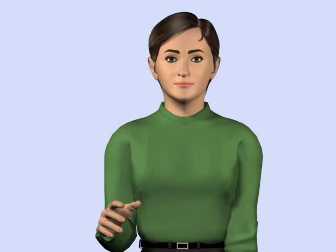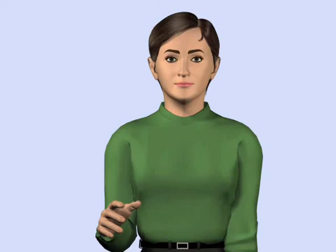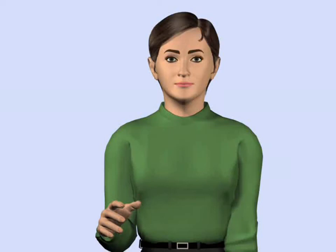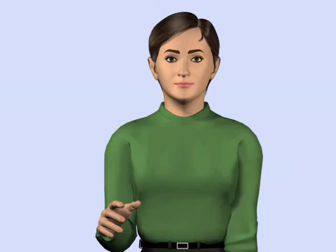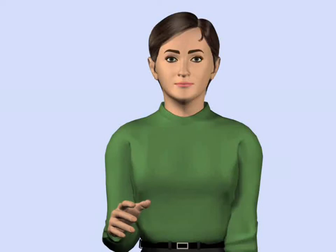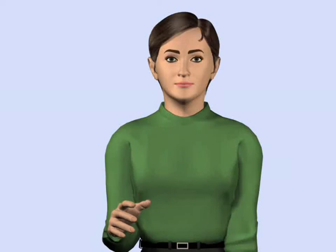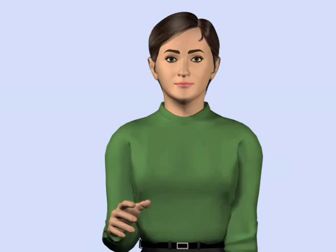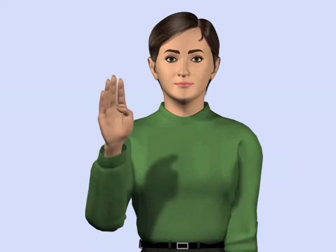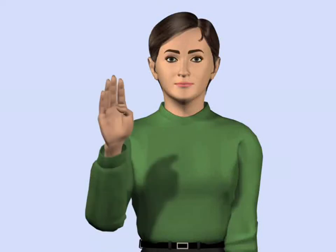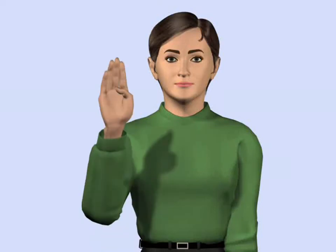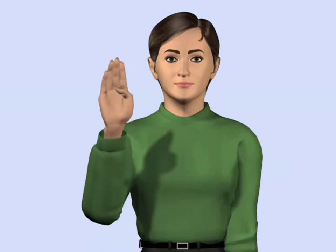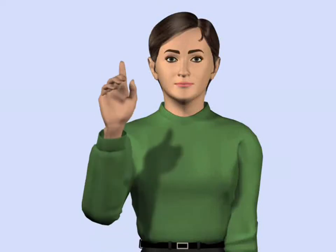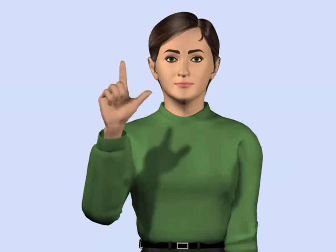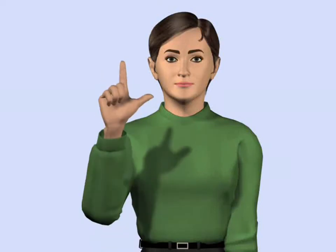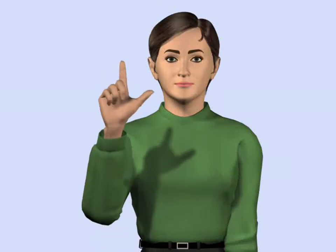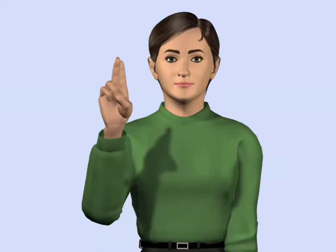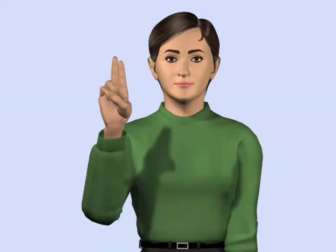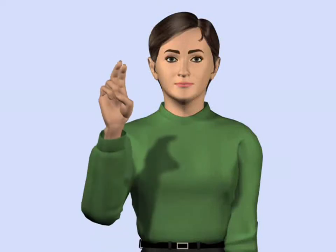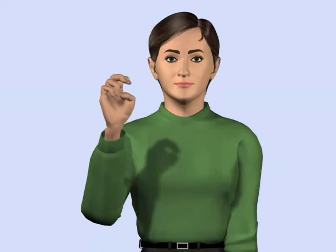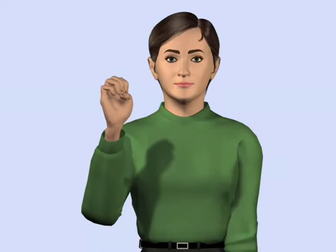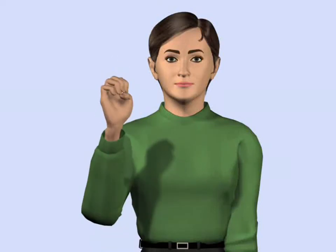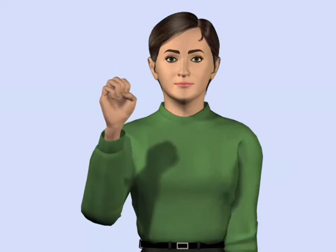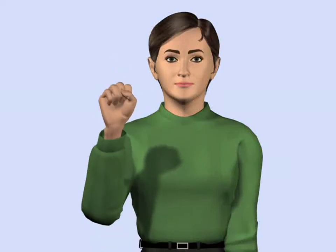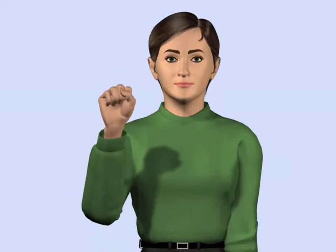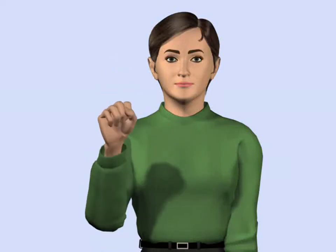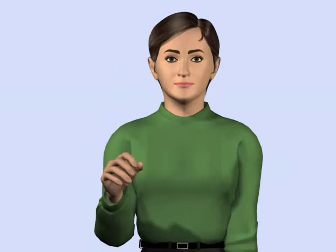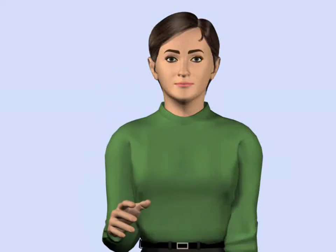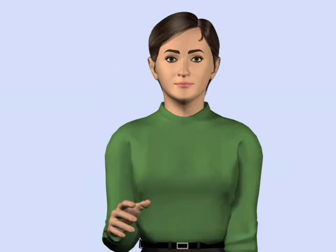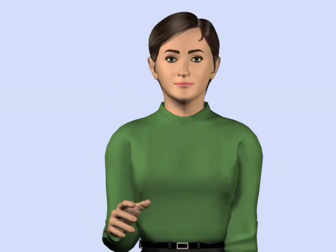blues